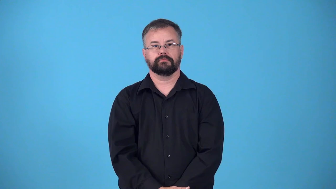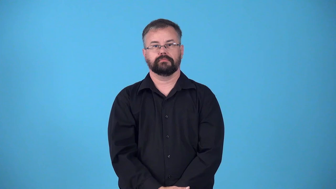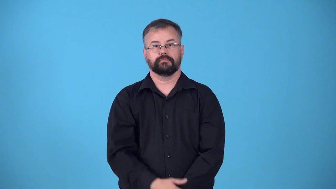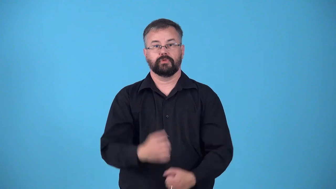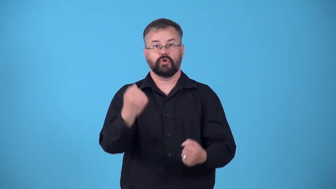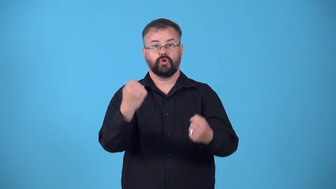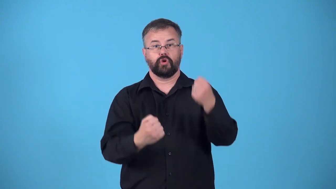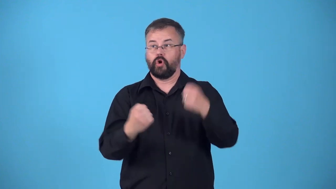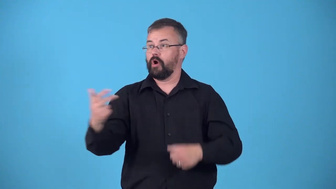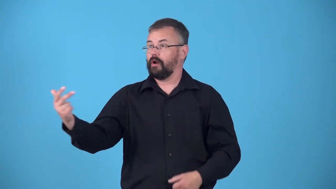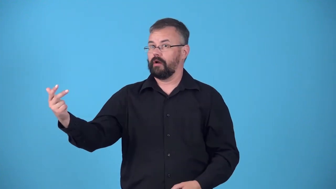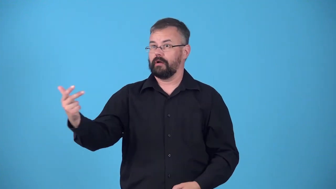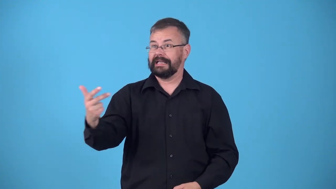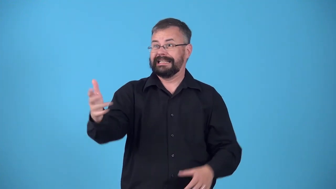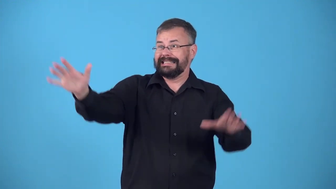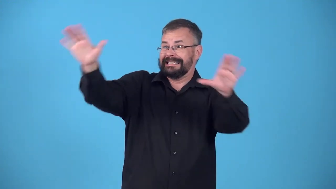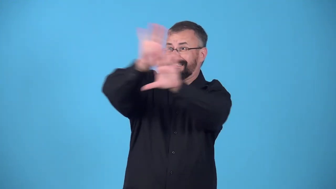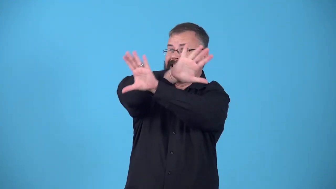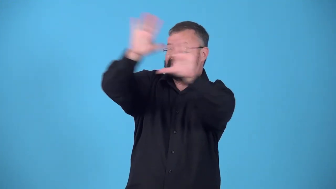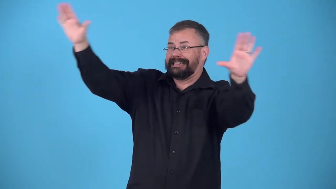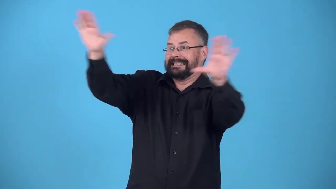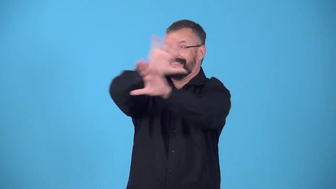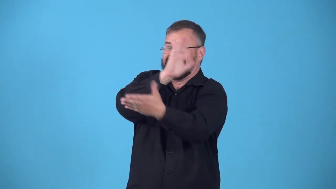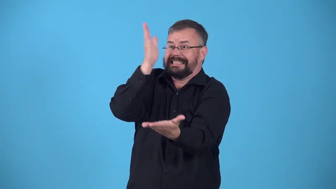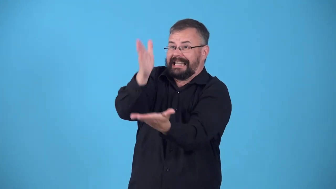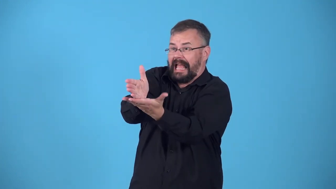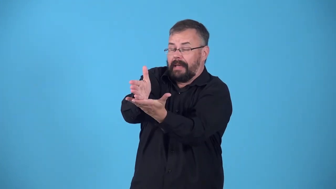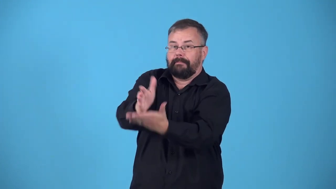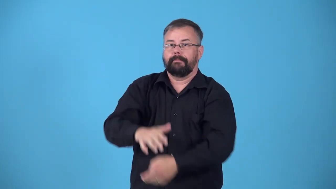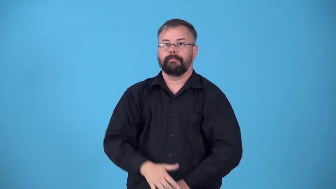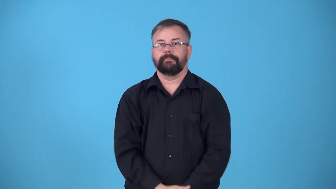flag down